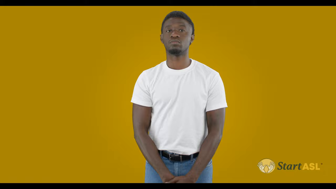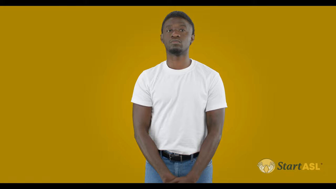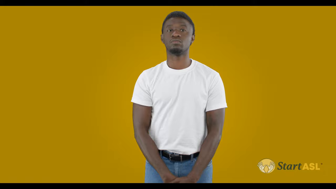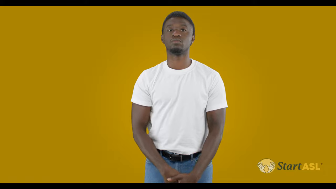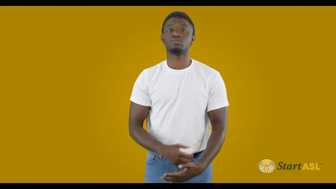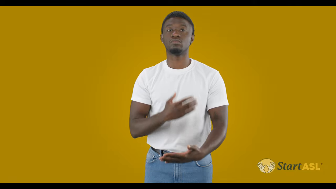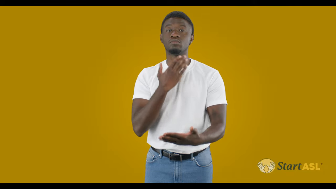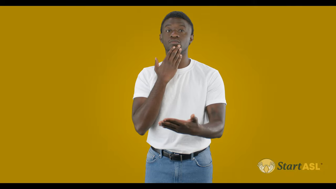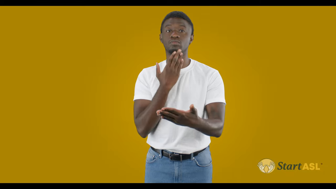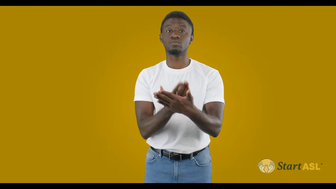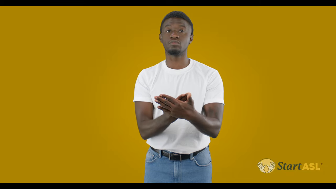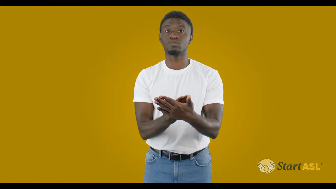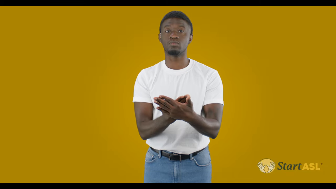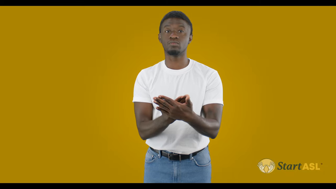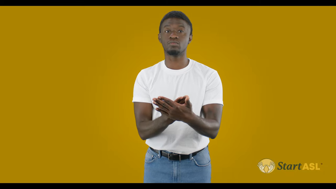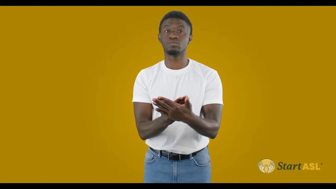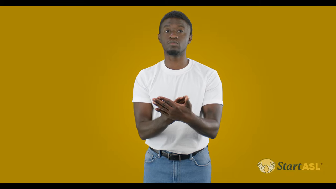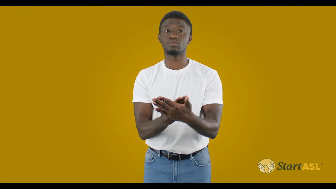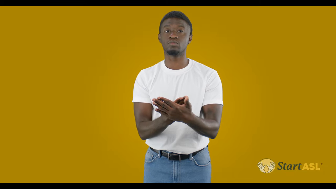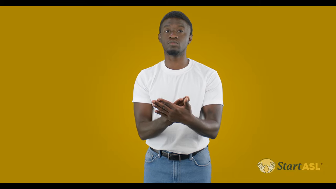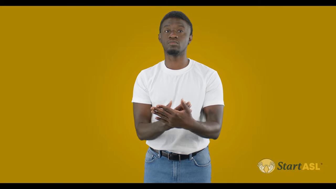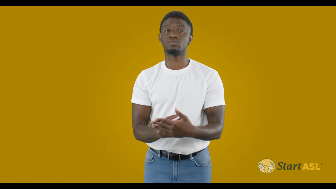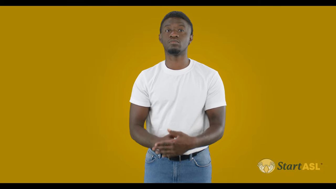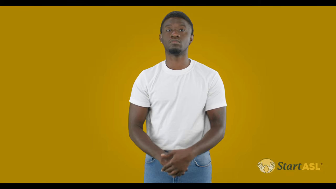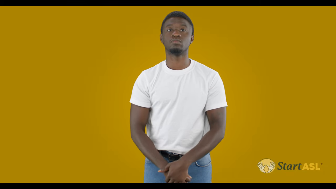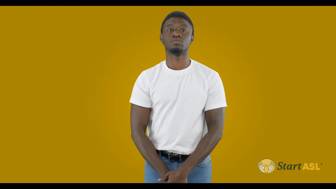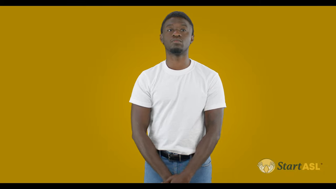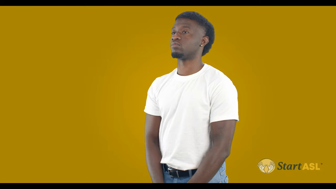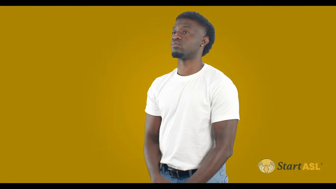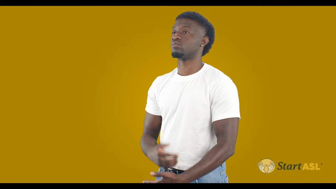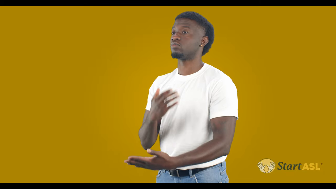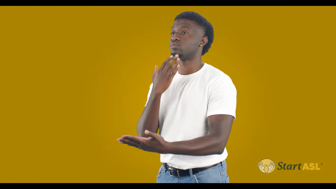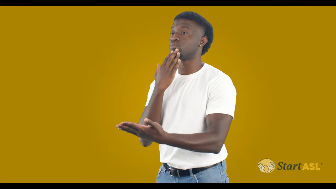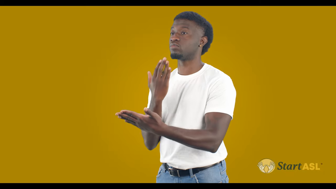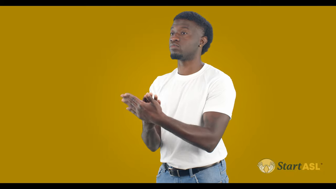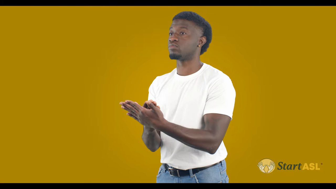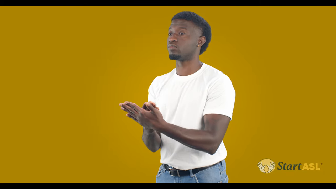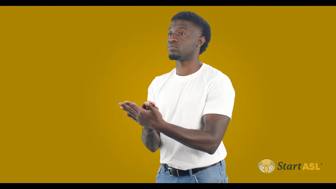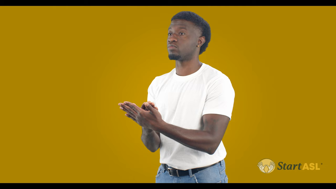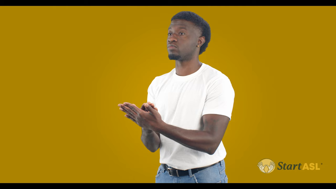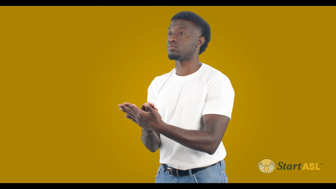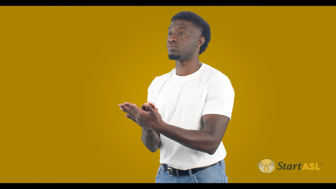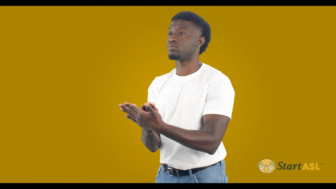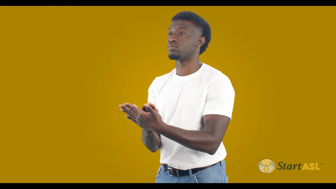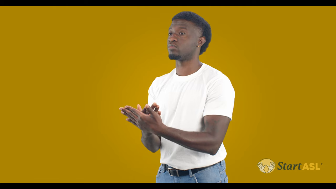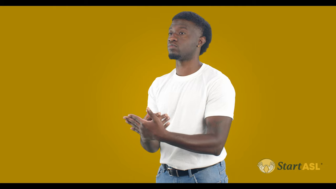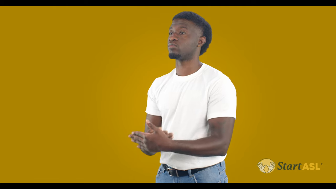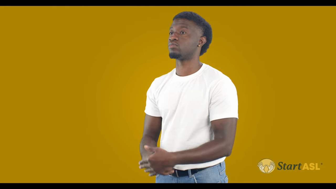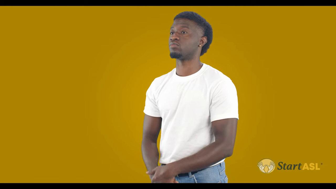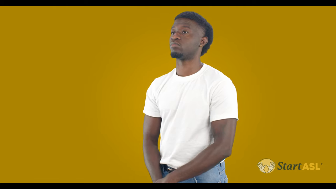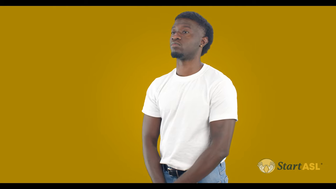good